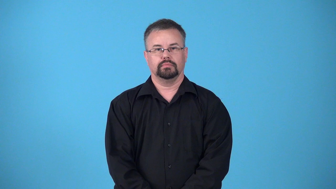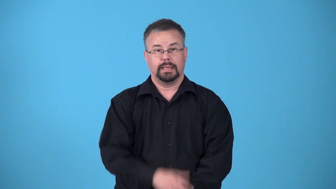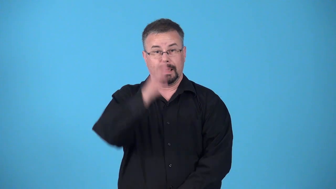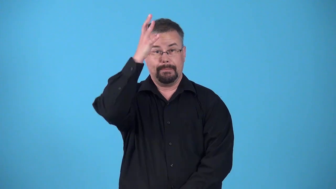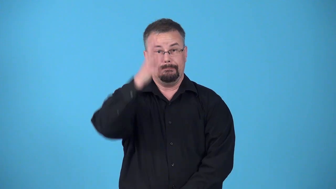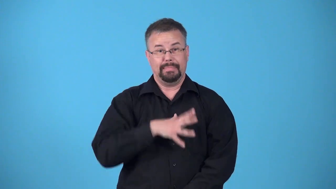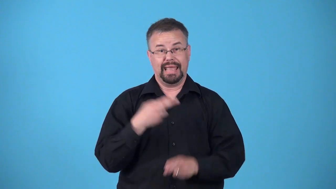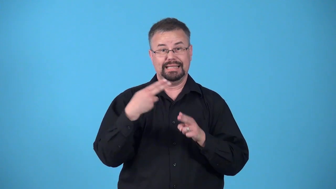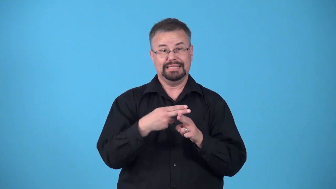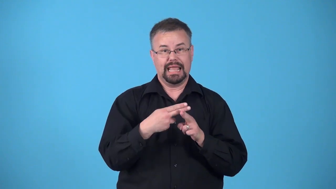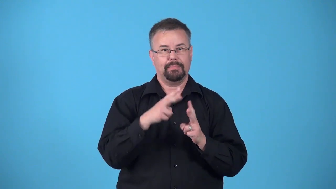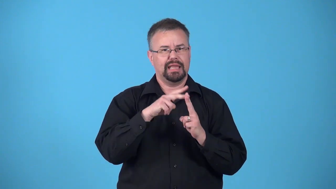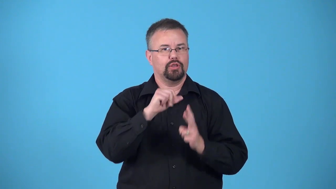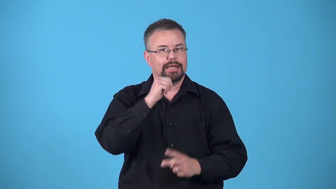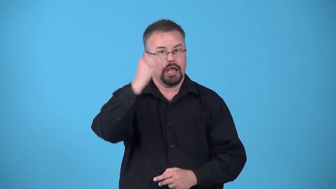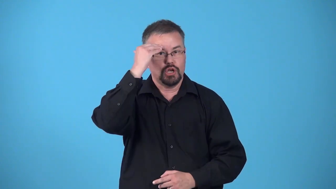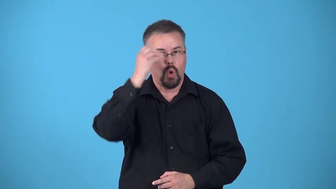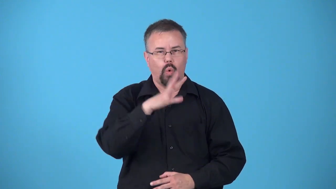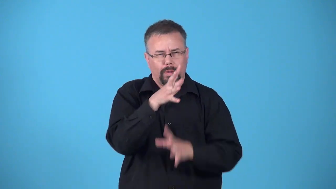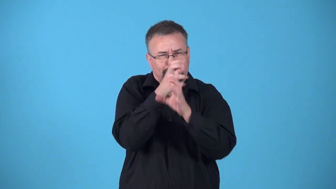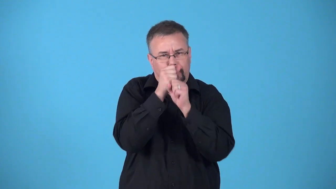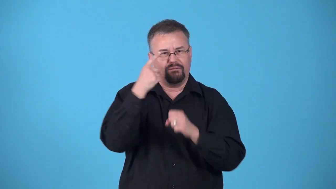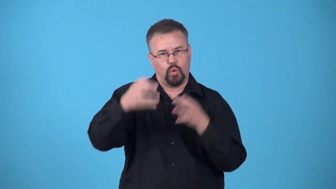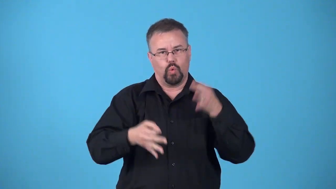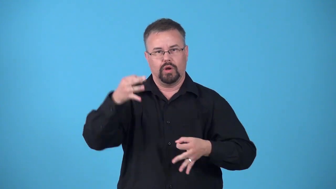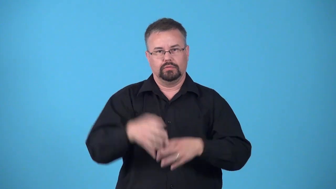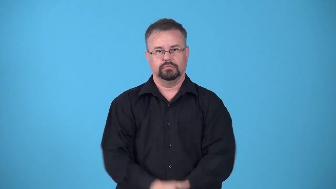john doe, john q public